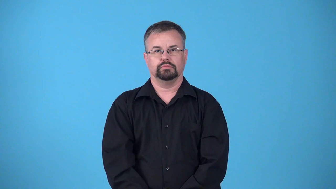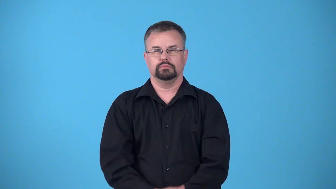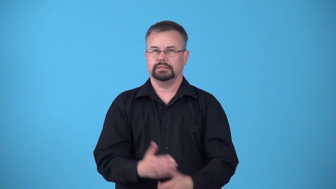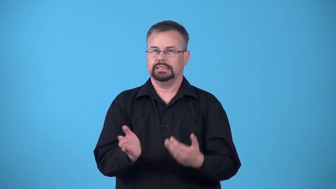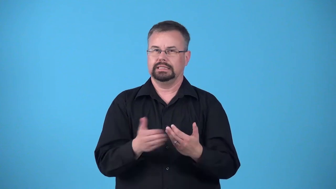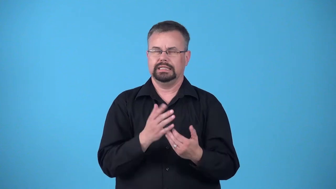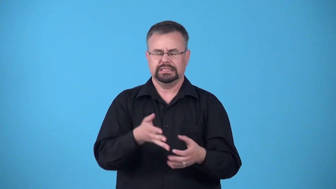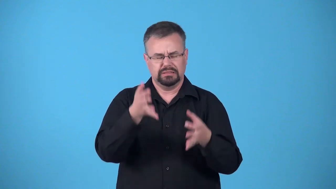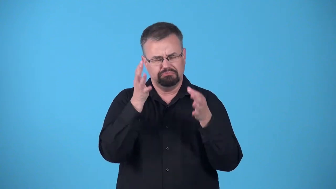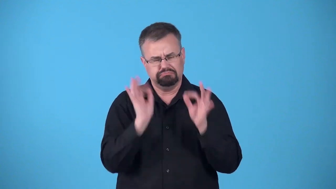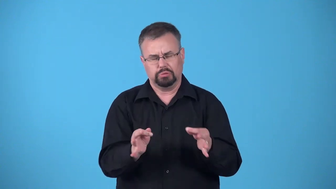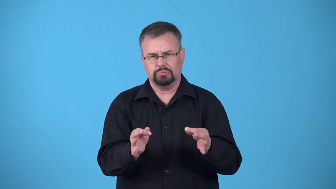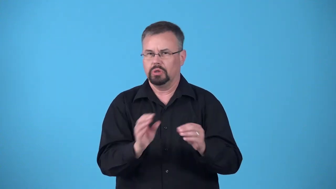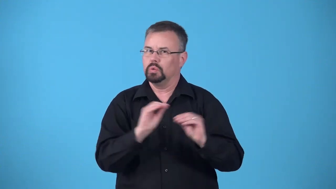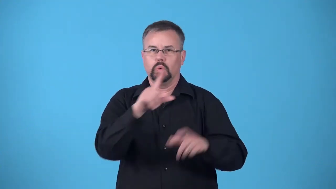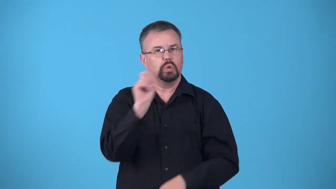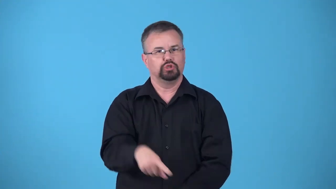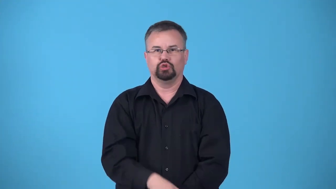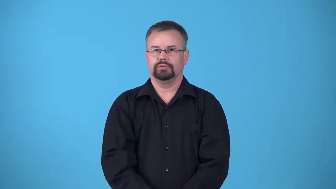hands down